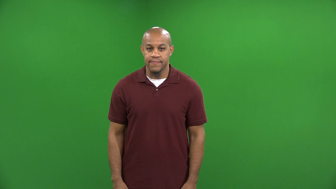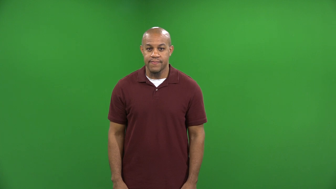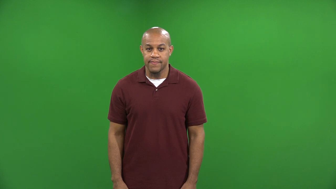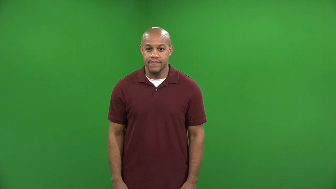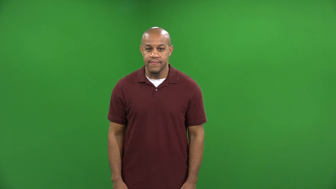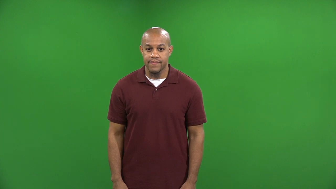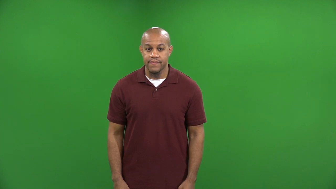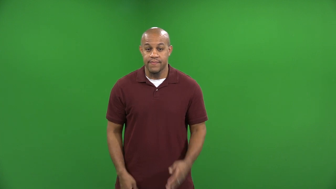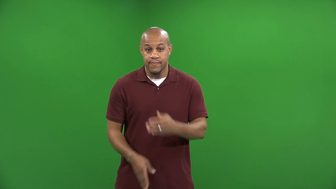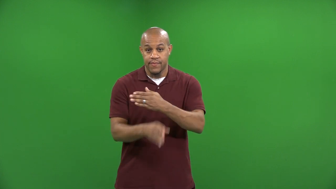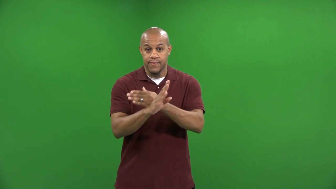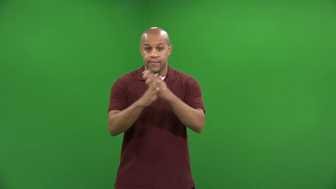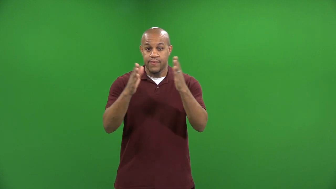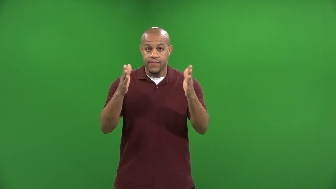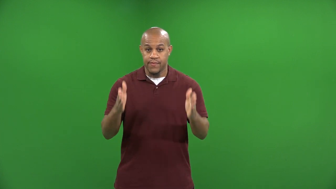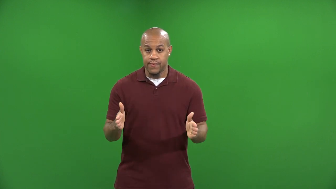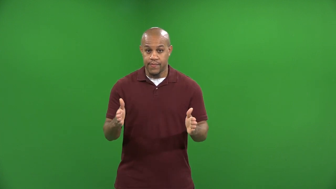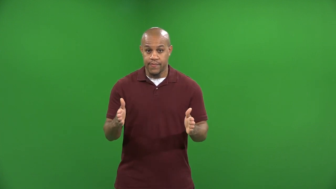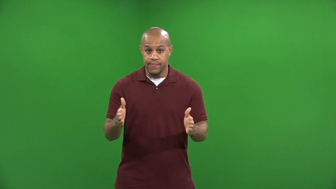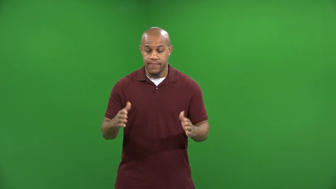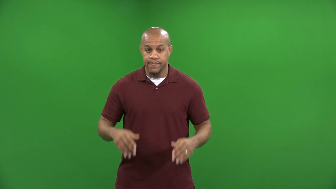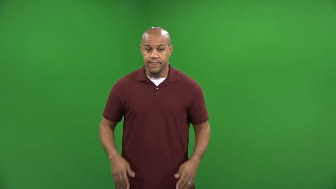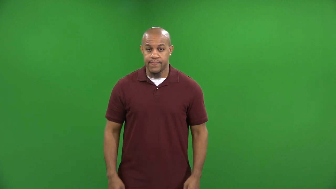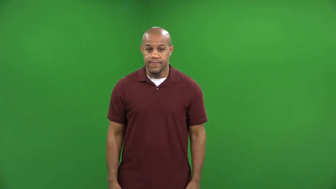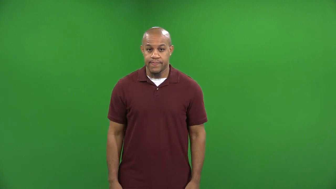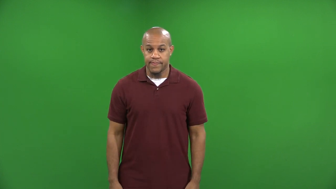Punter